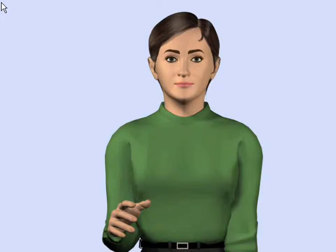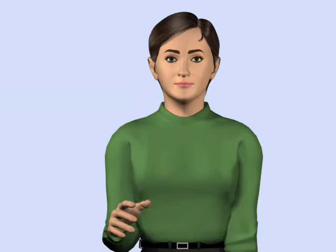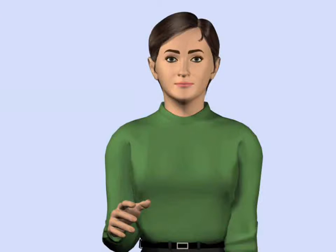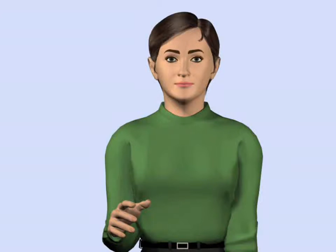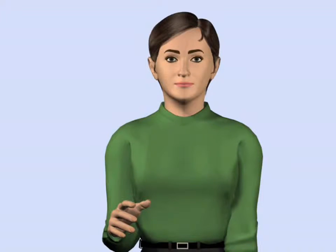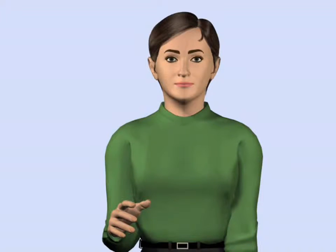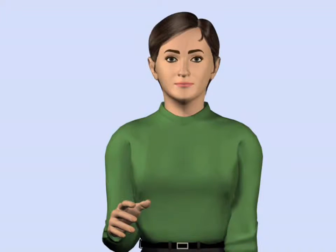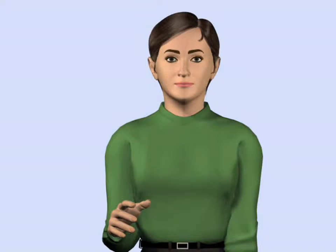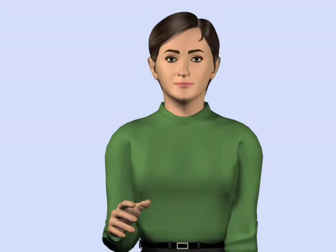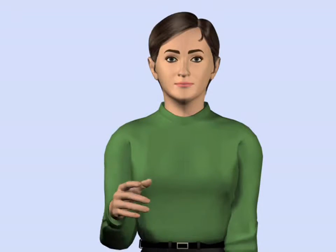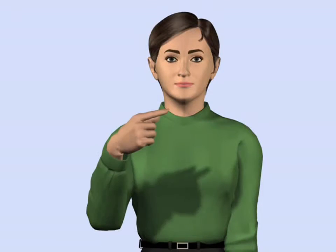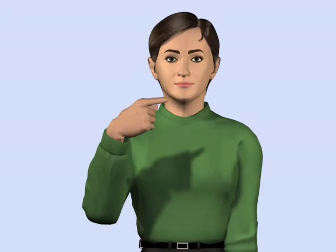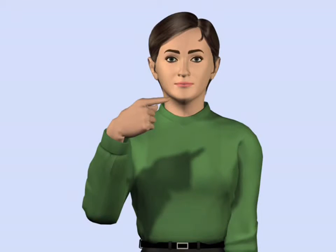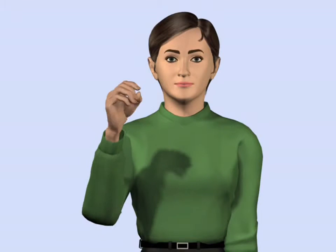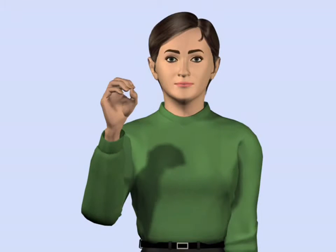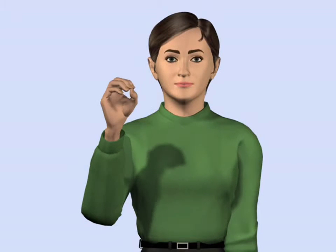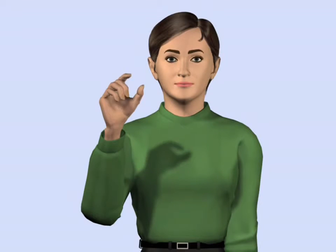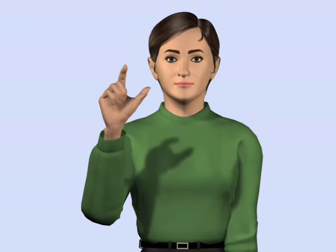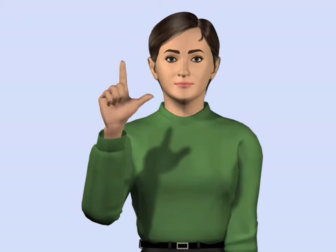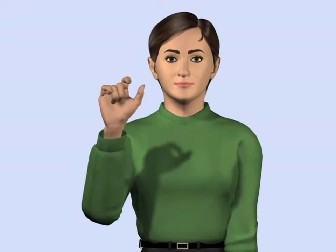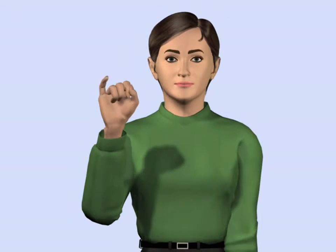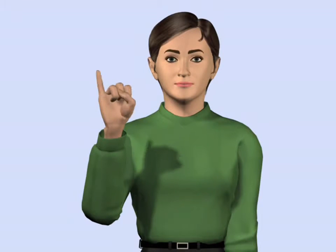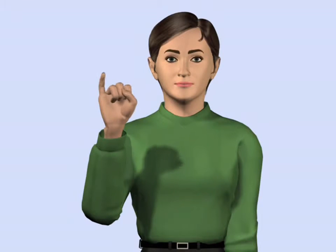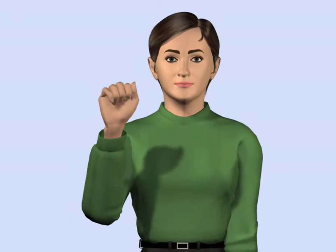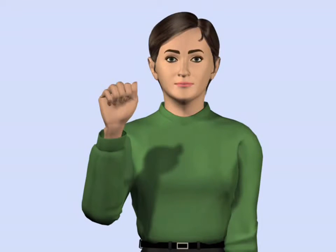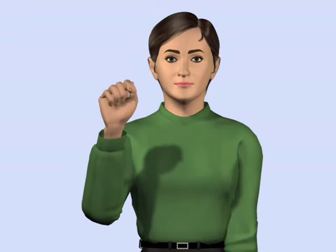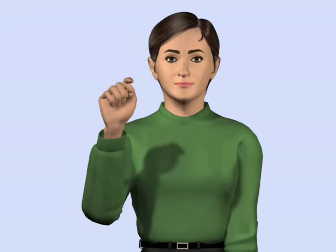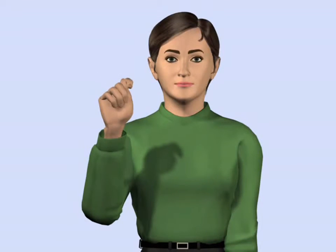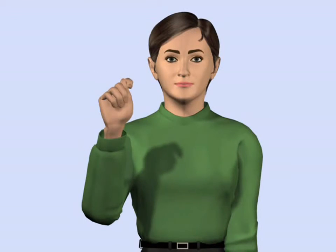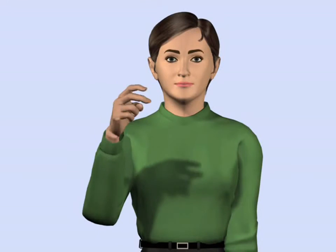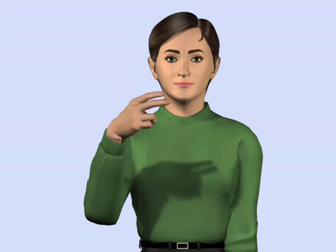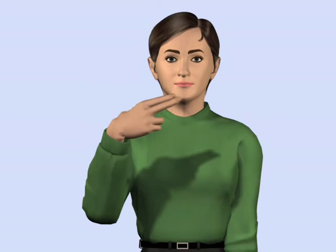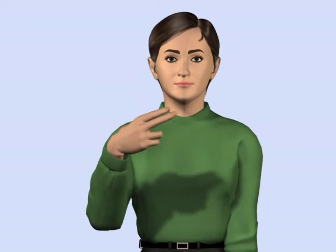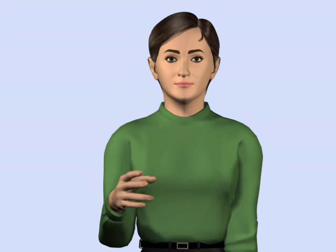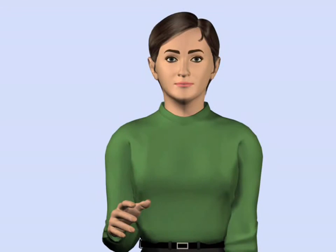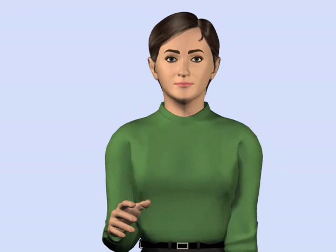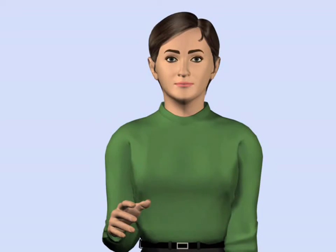goliath